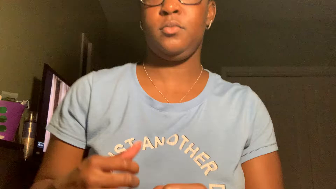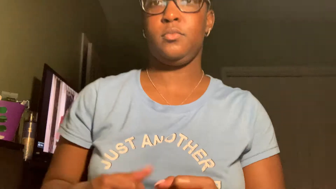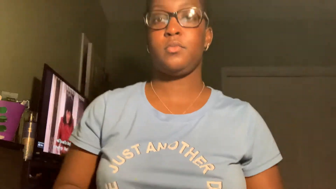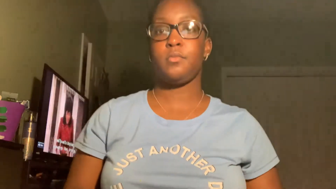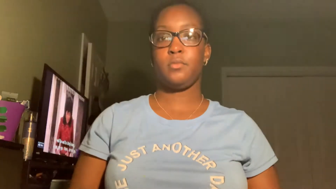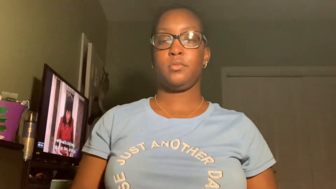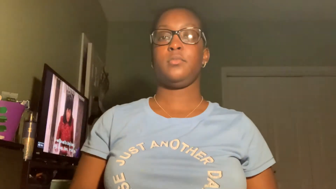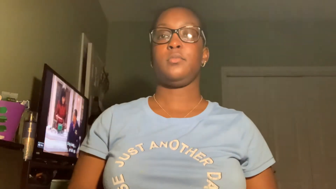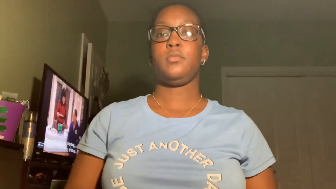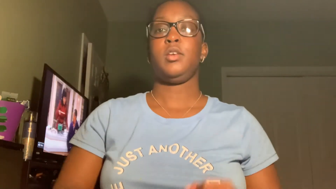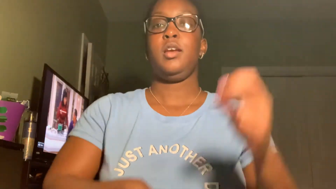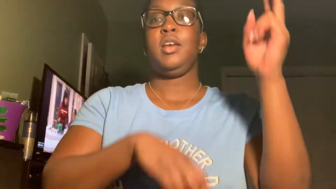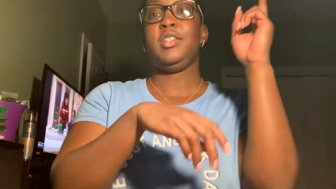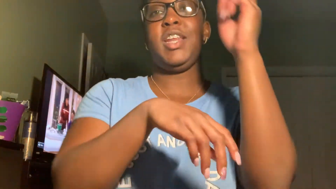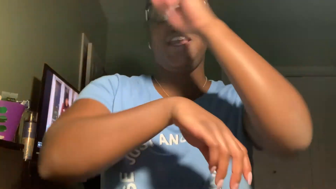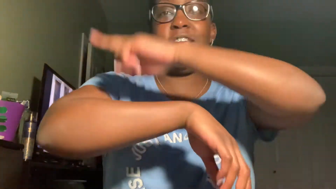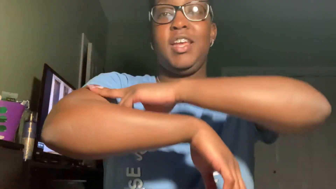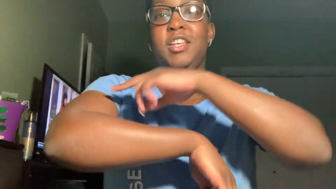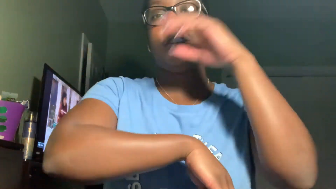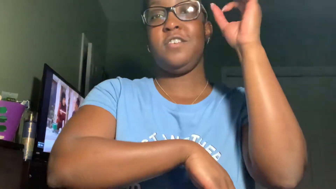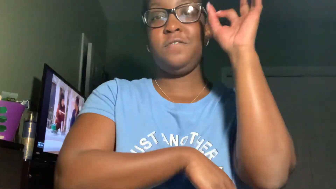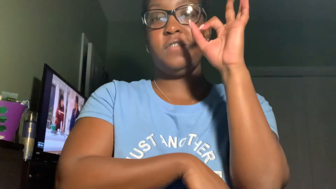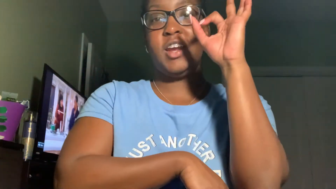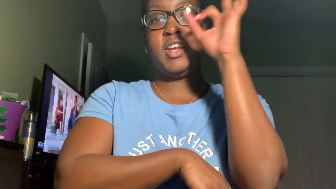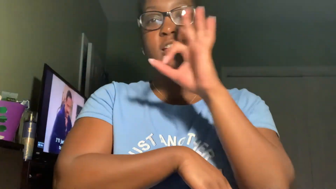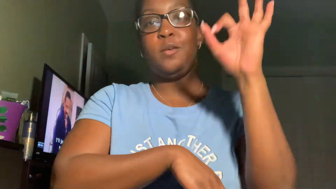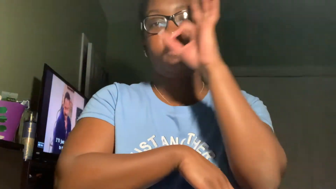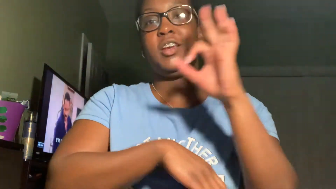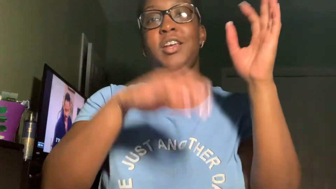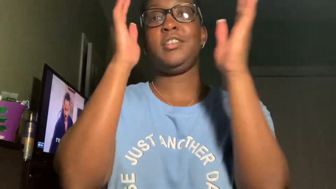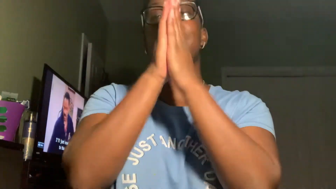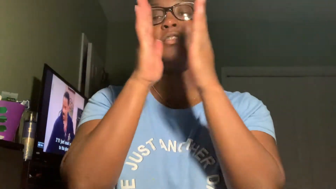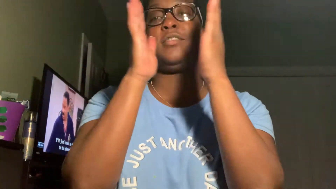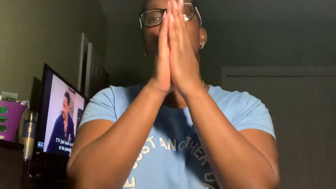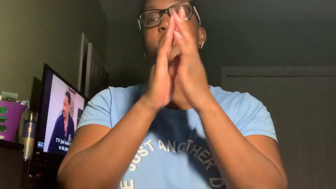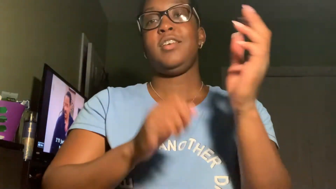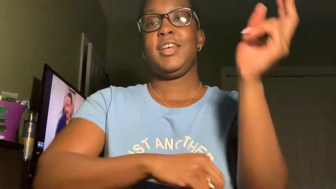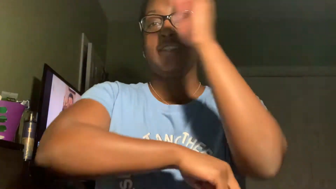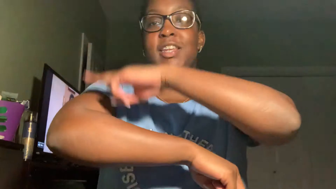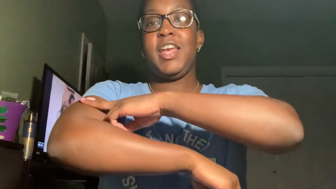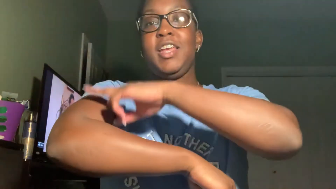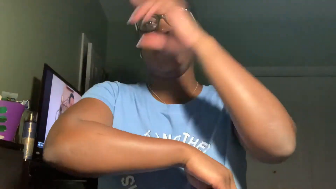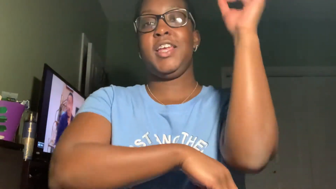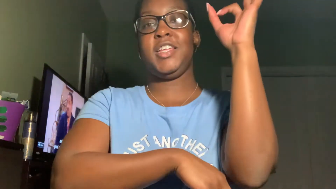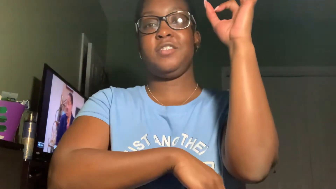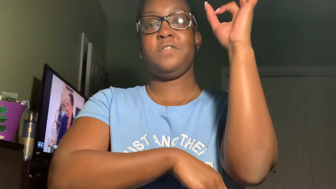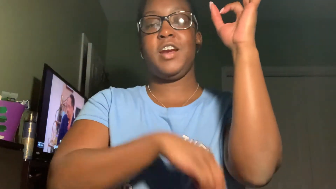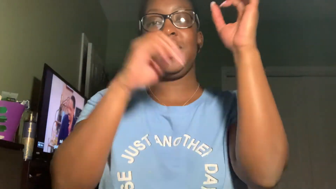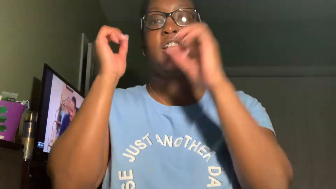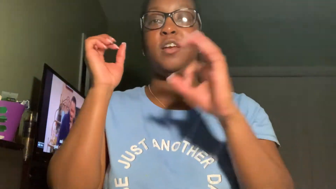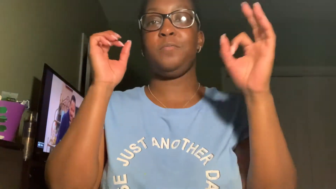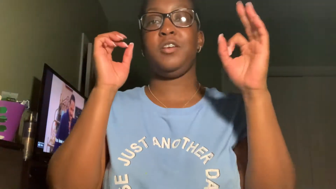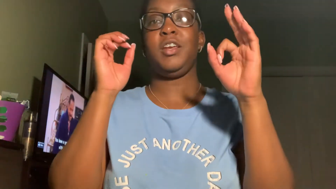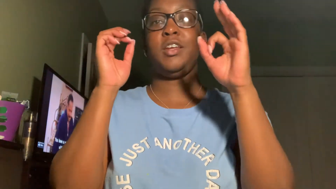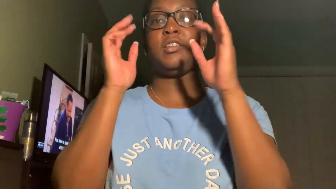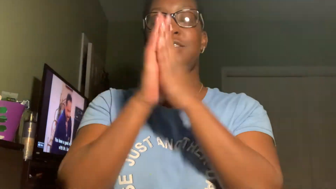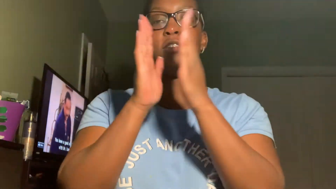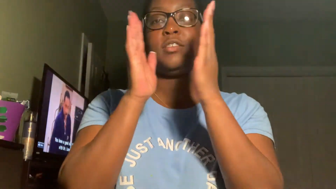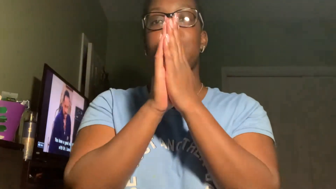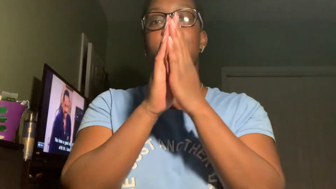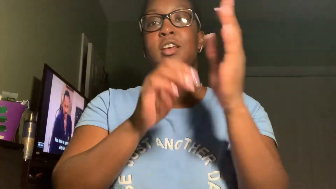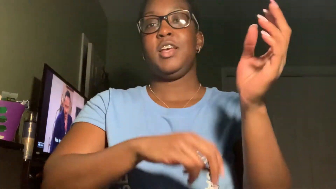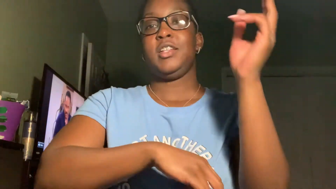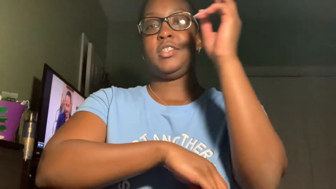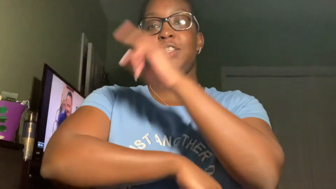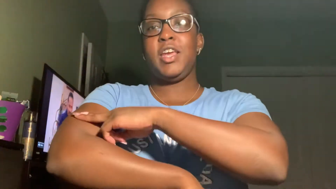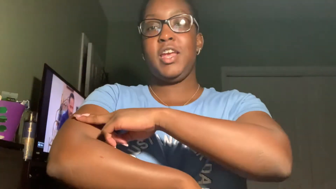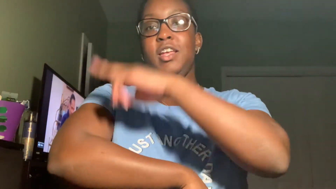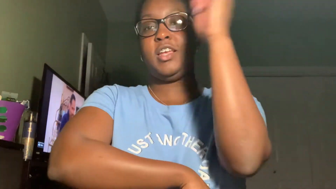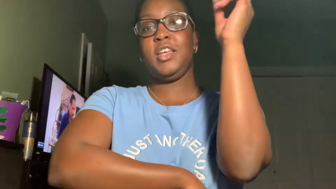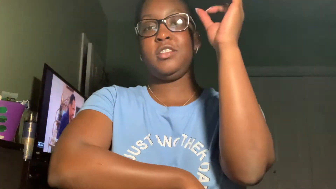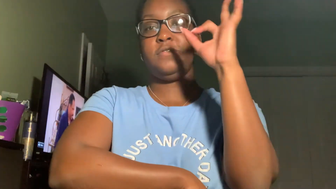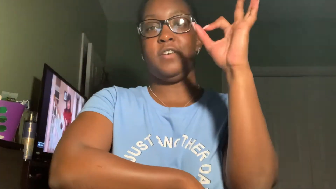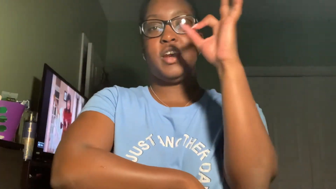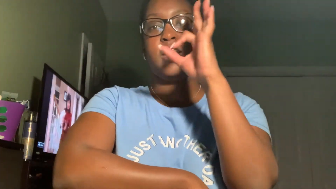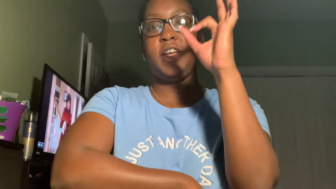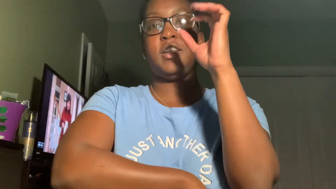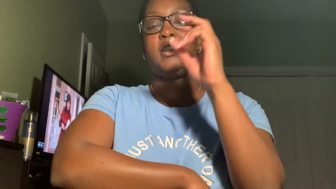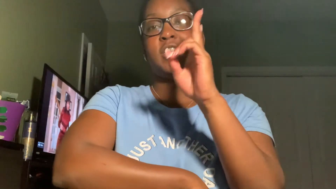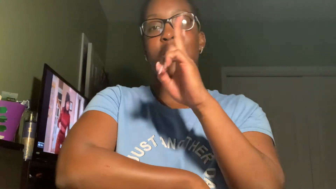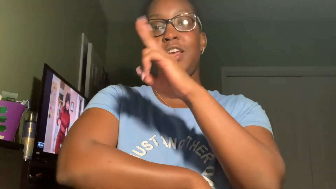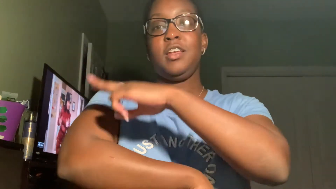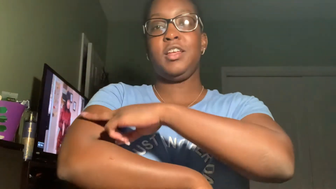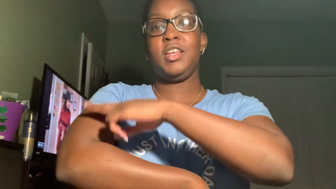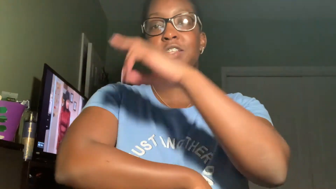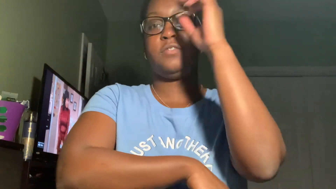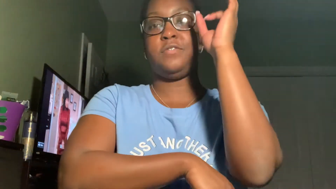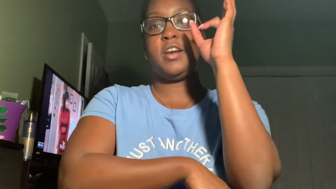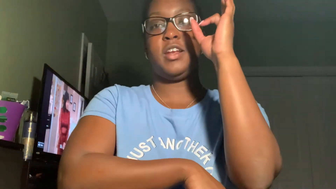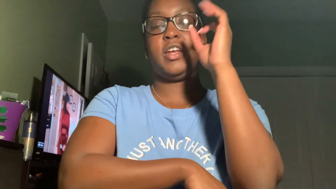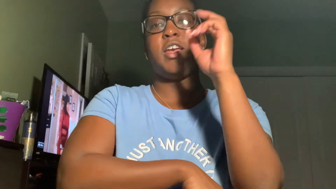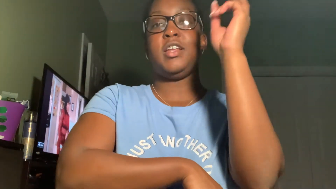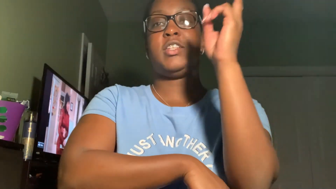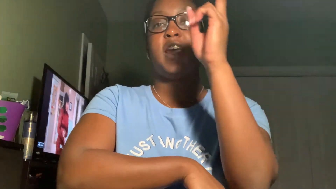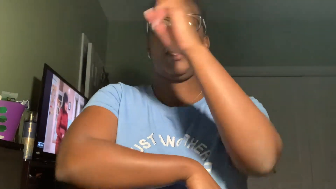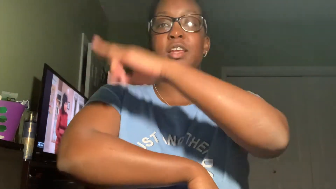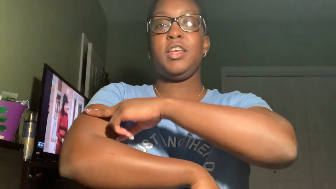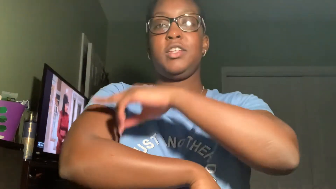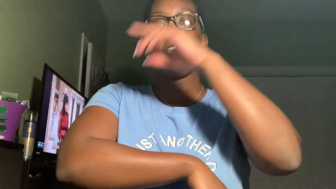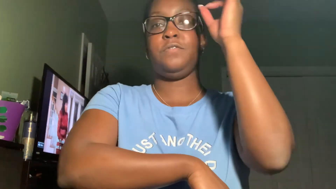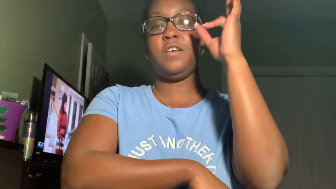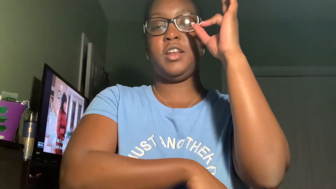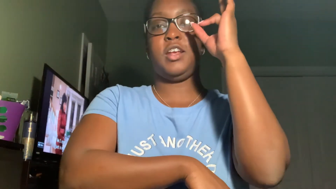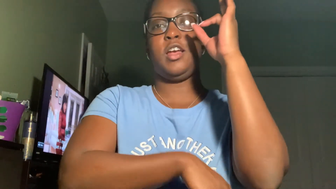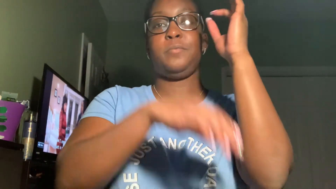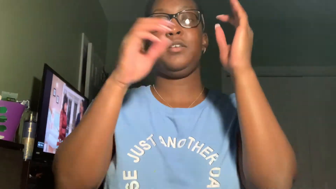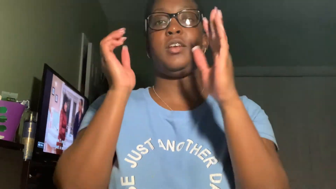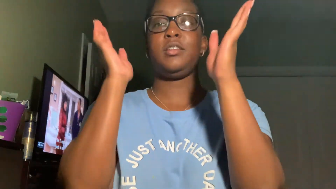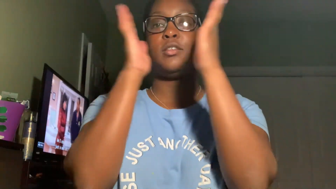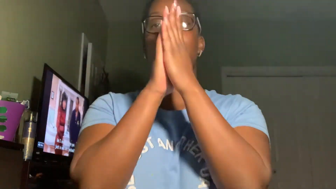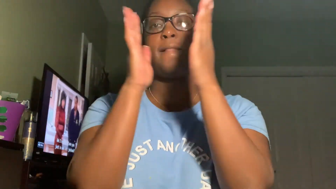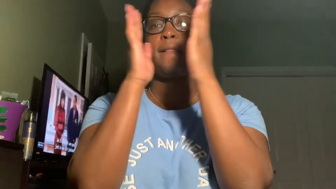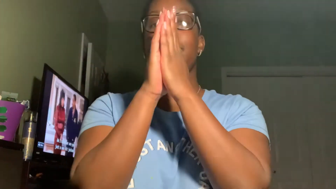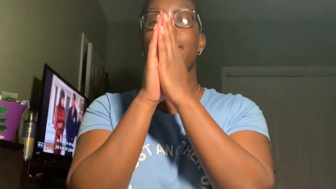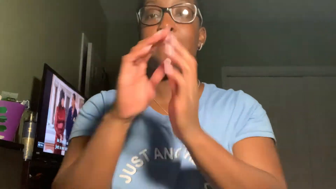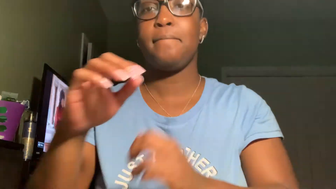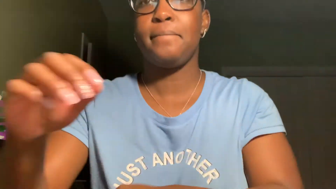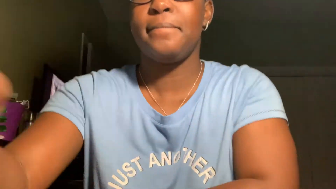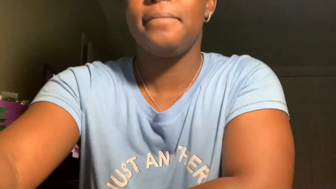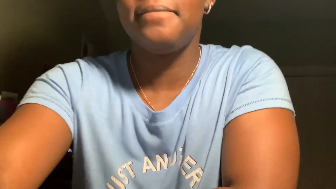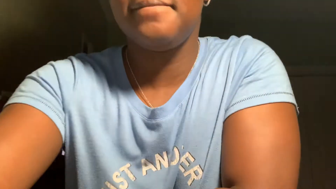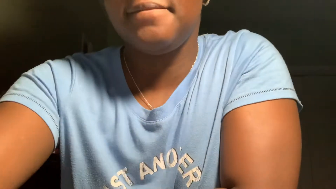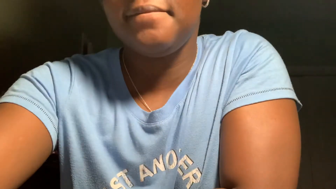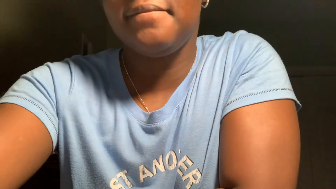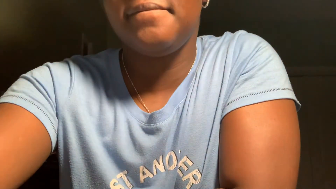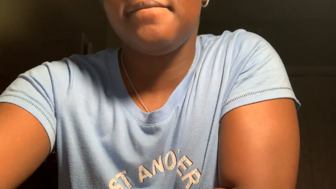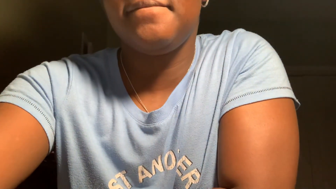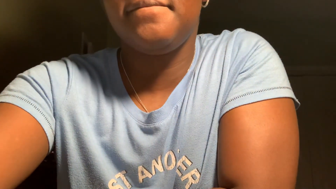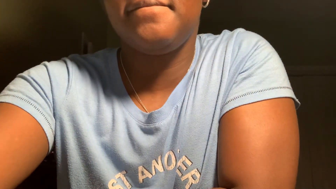days of the week